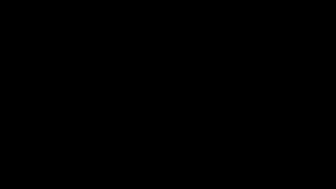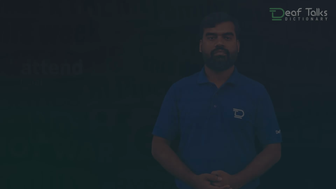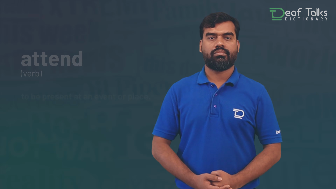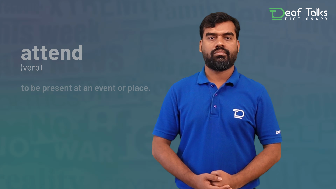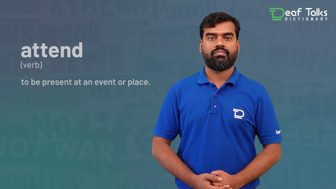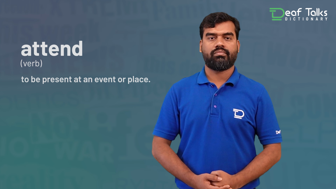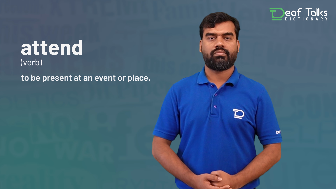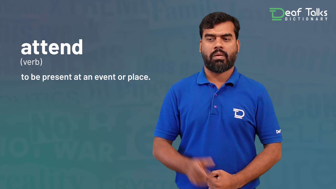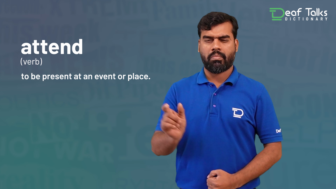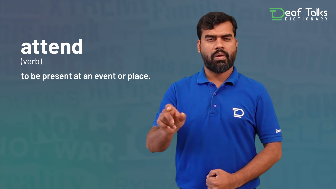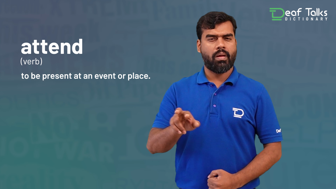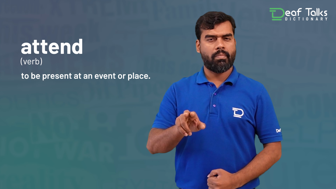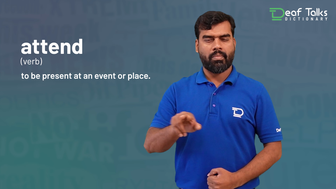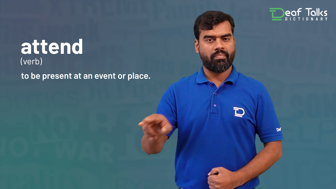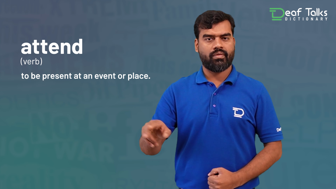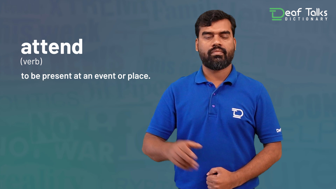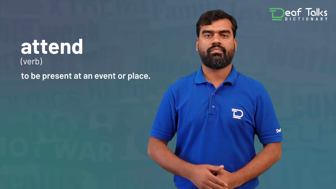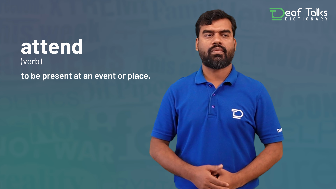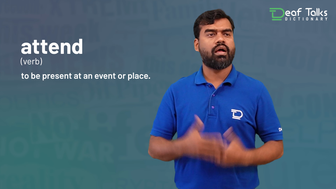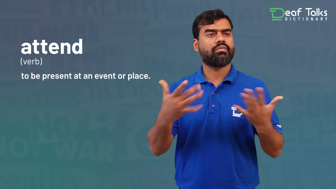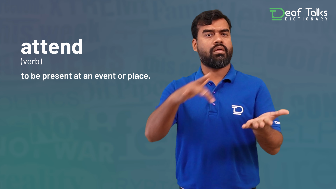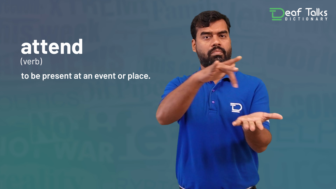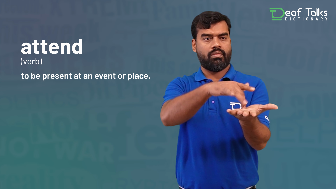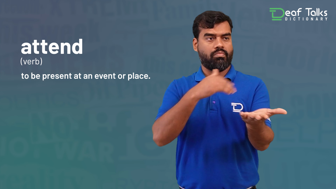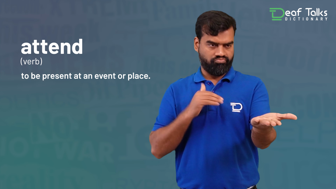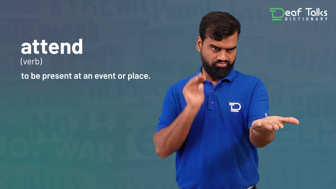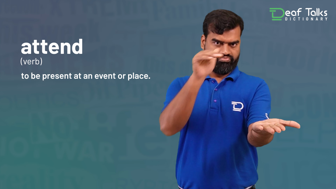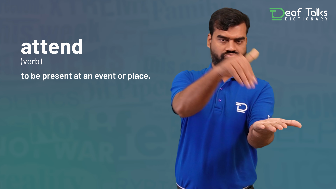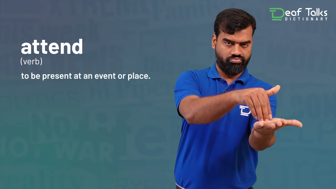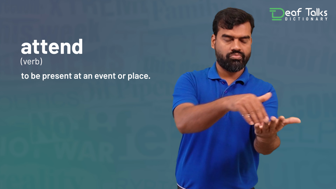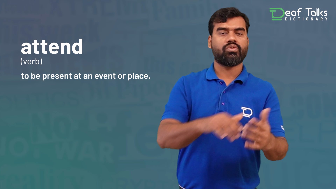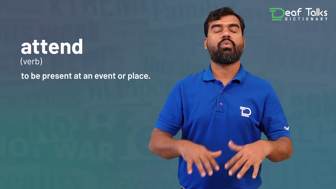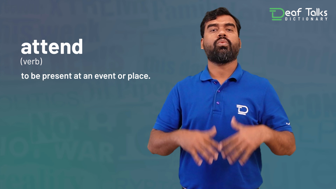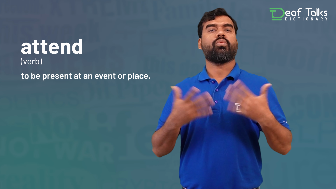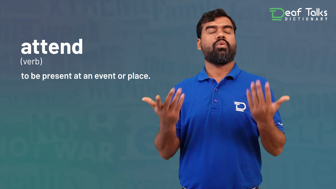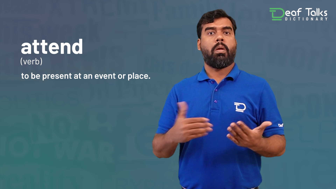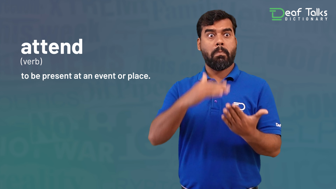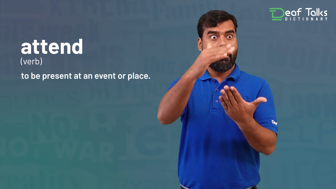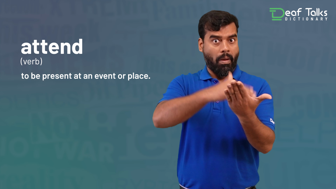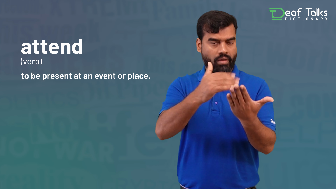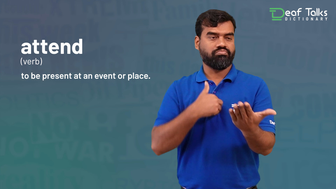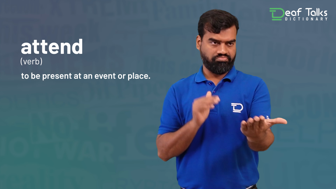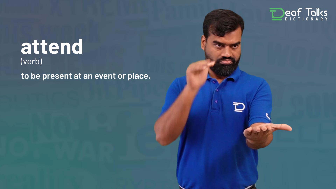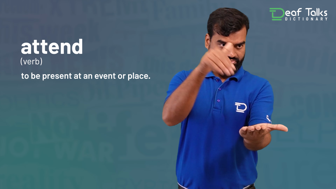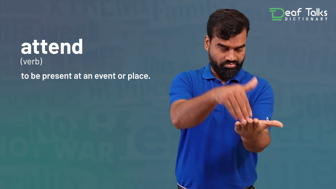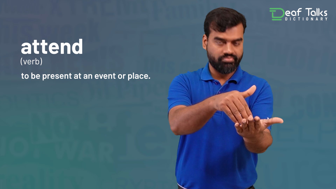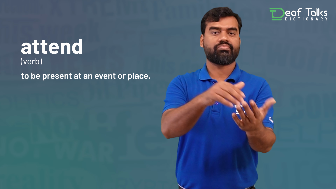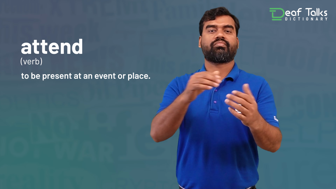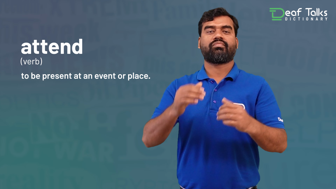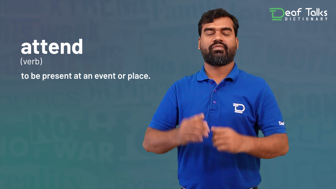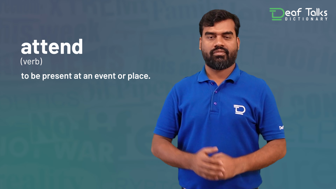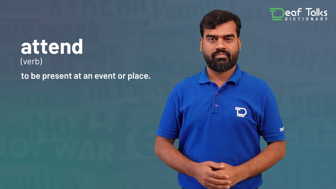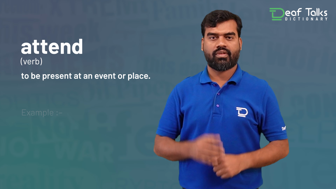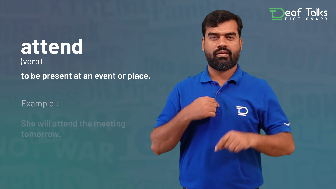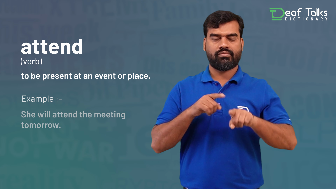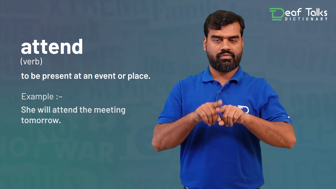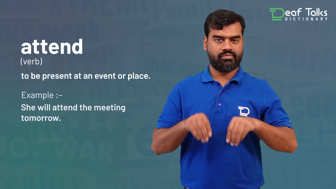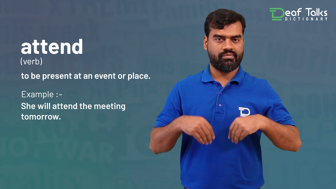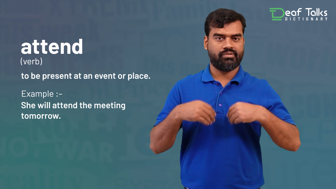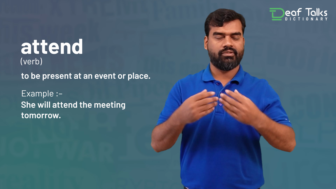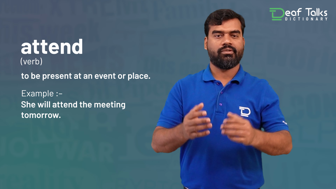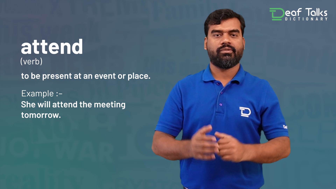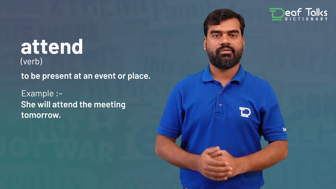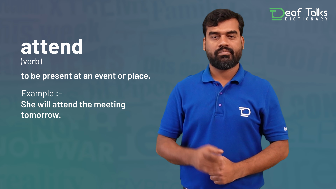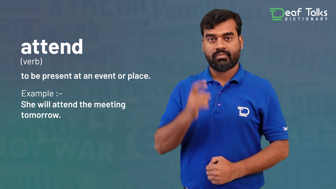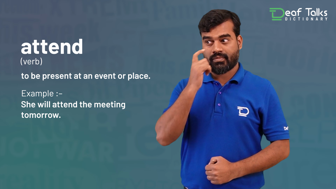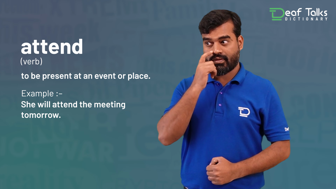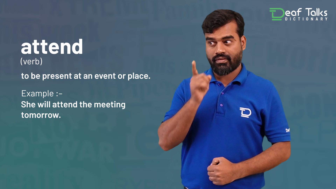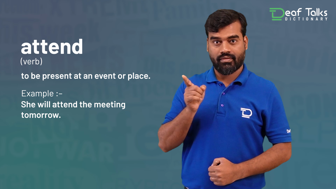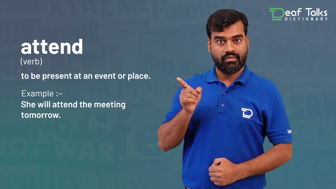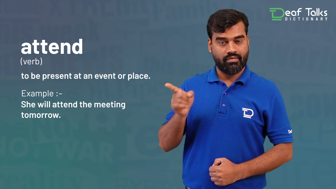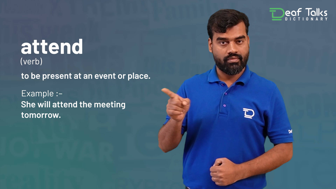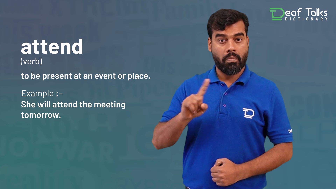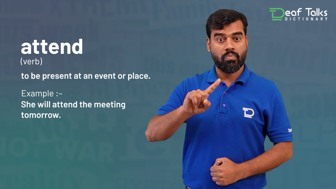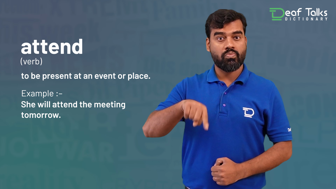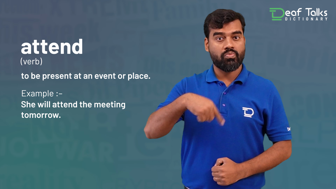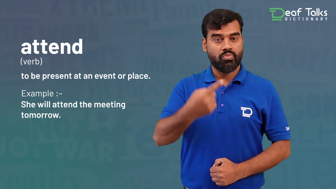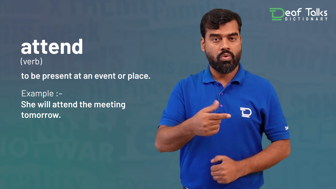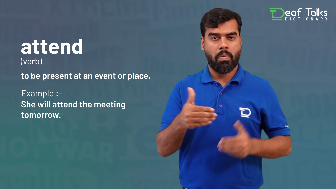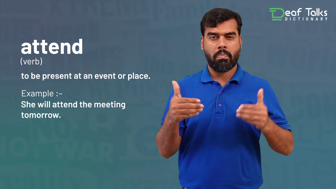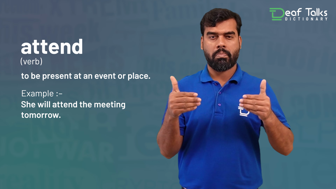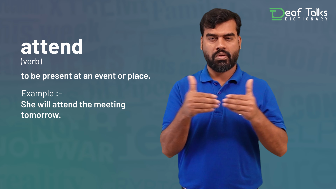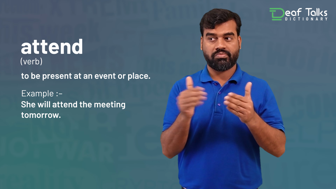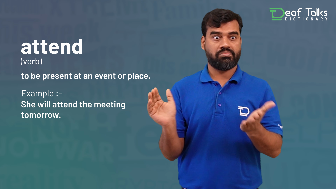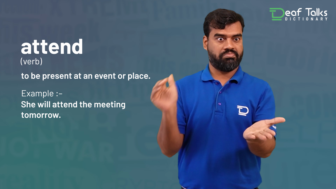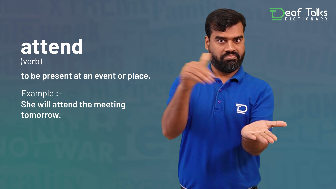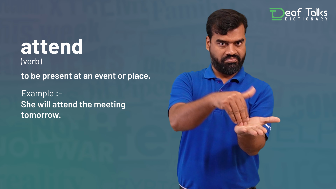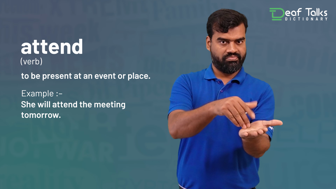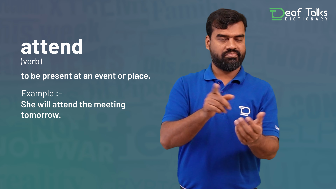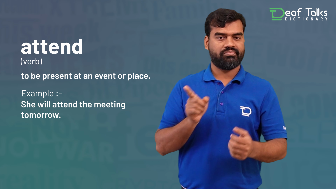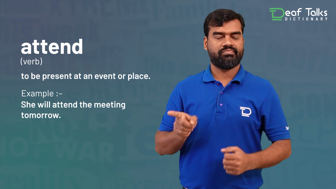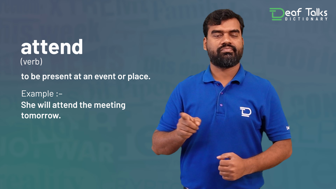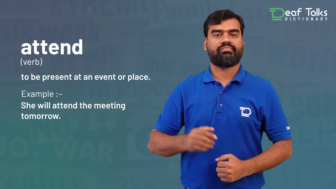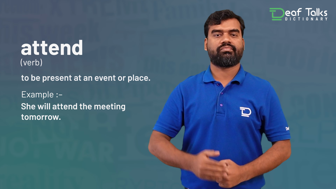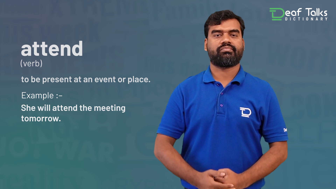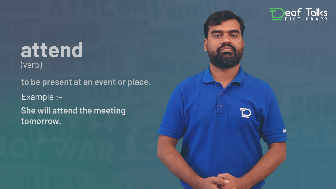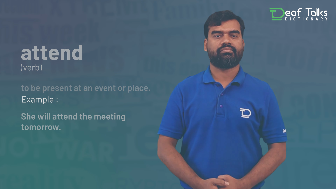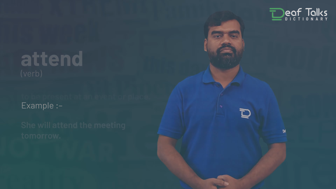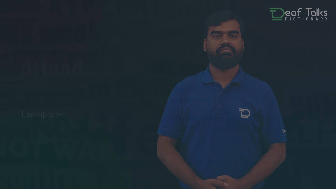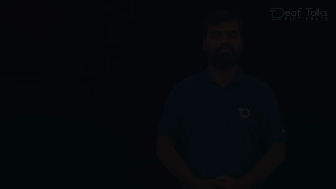Attend